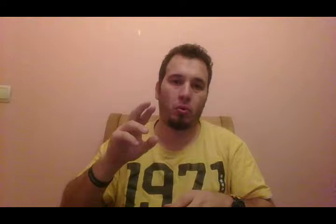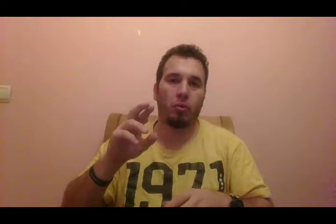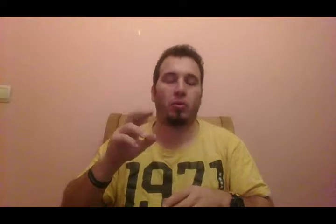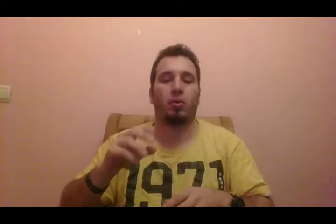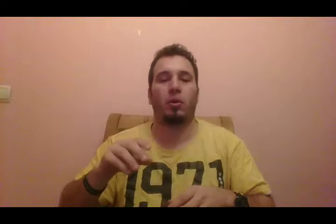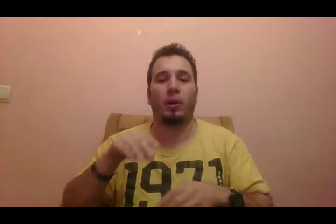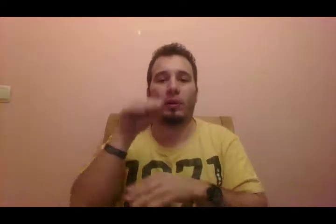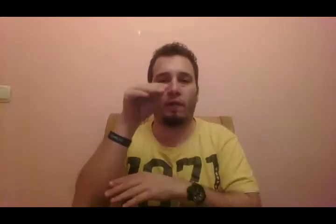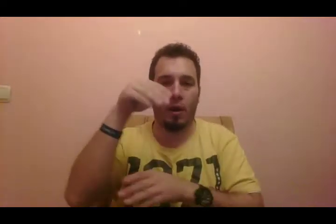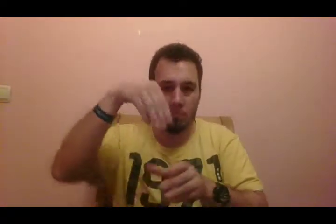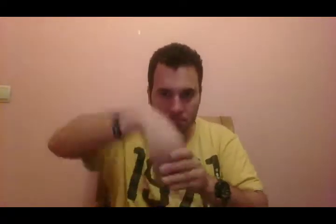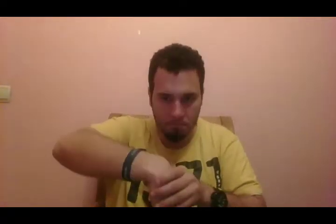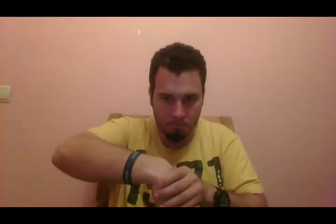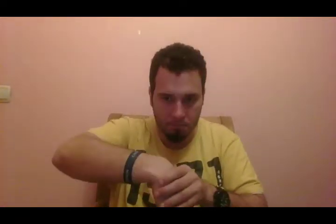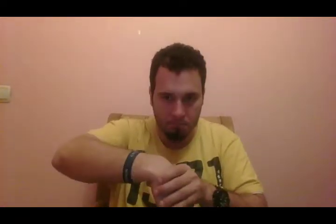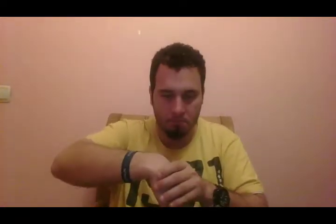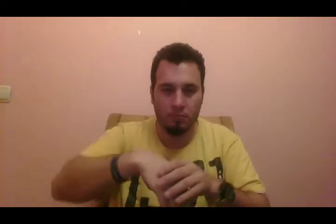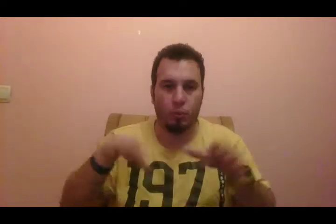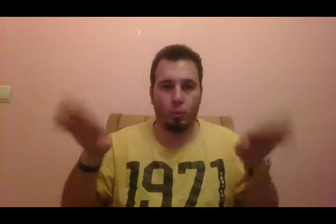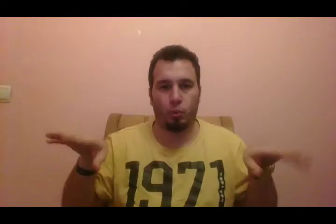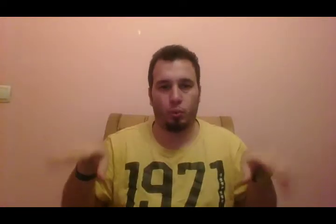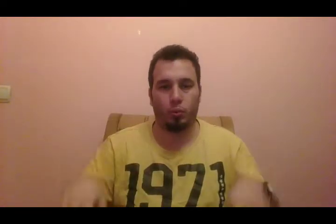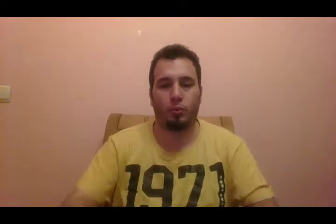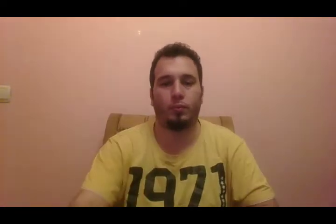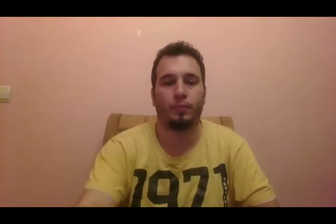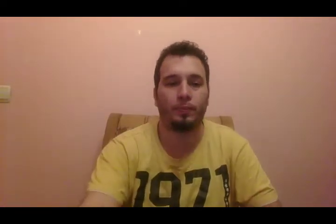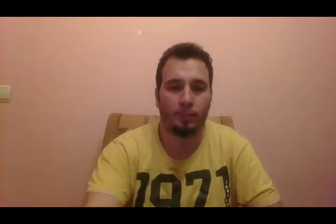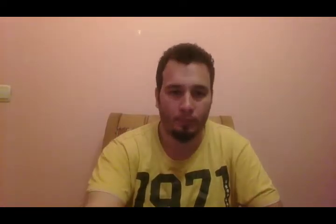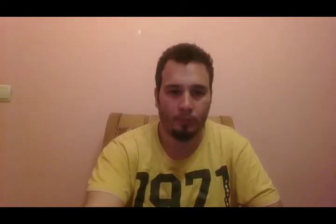ostrich